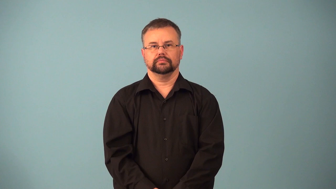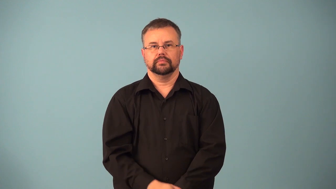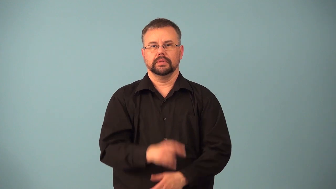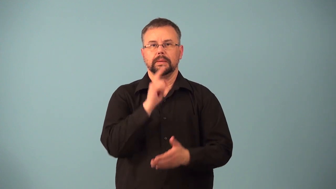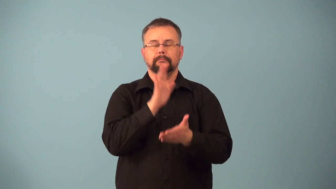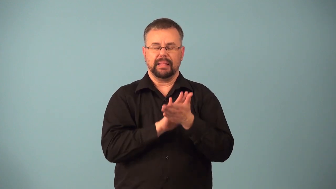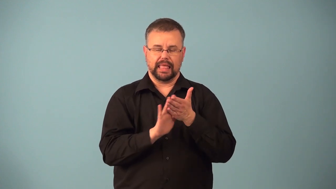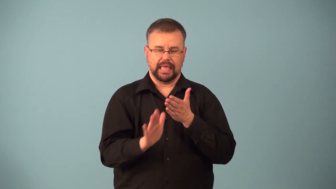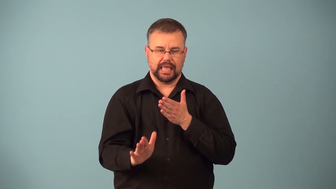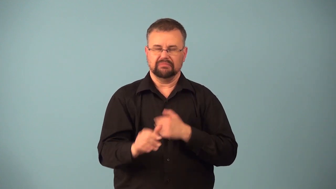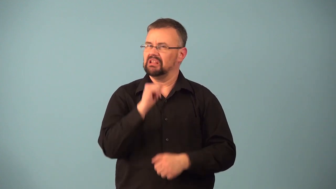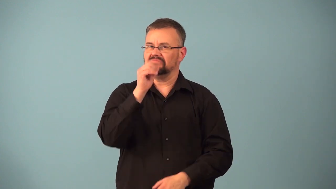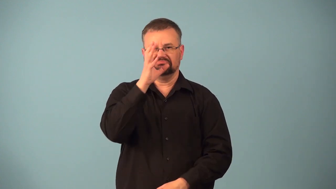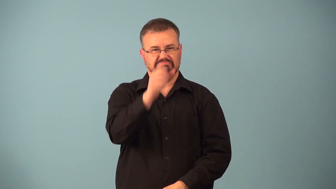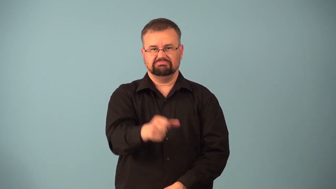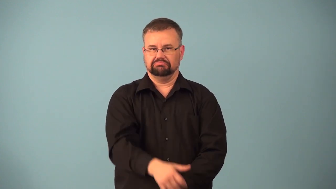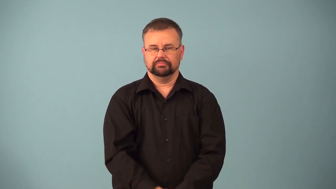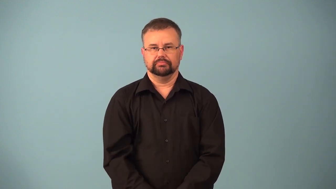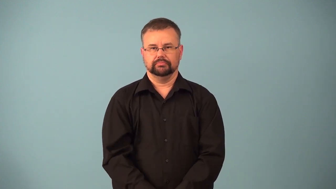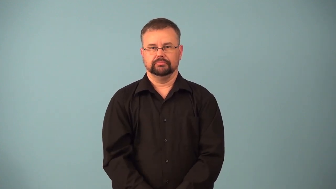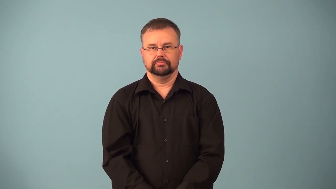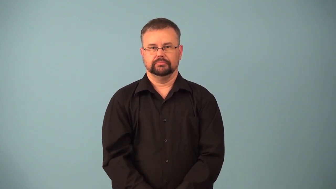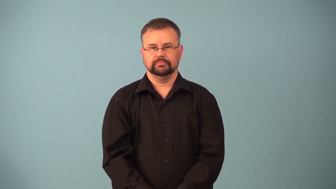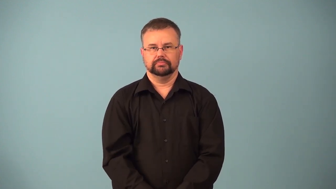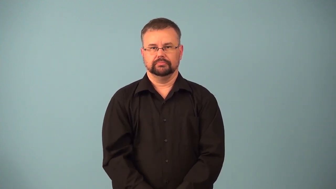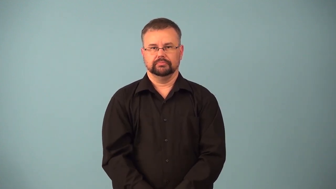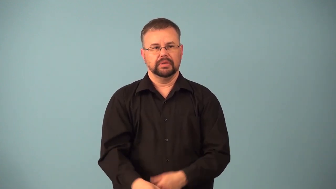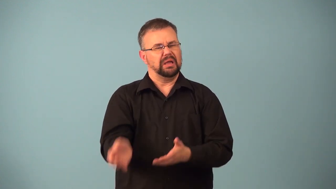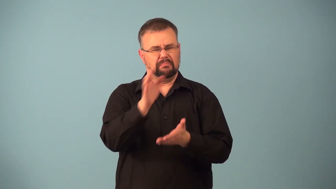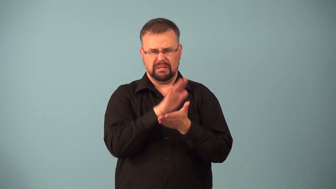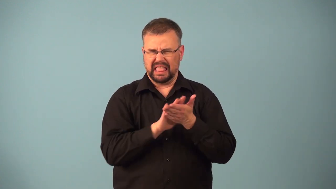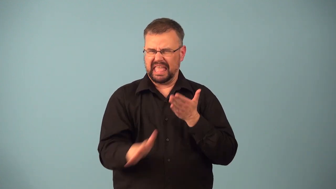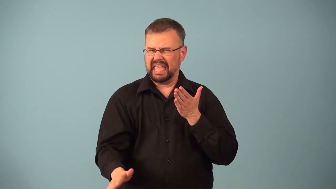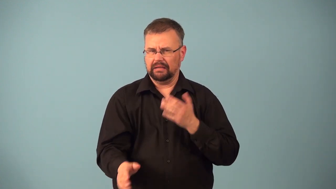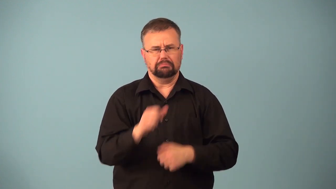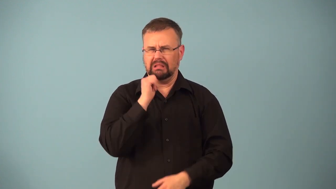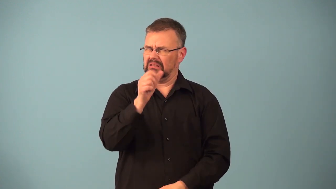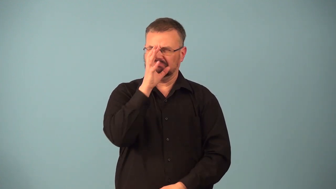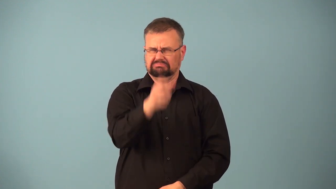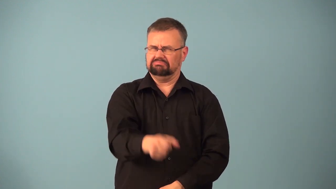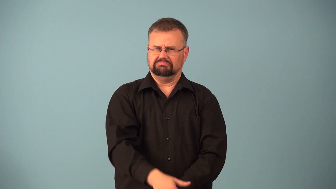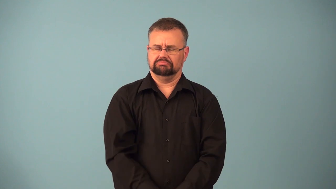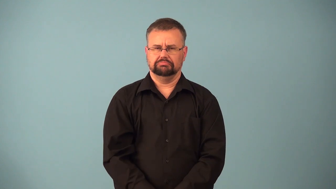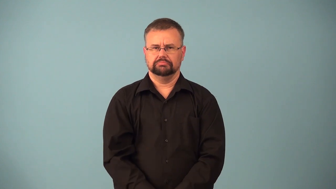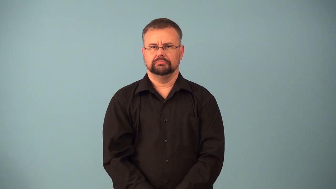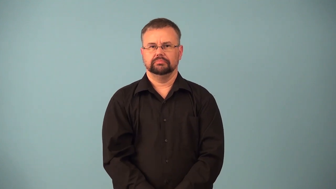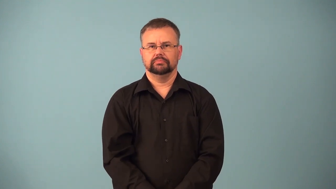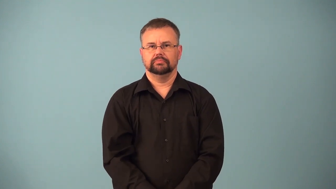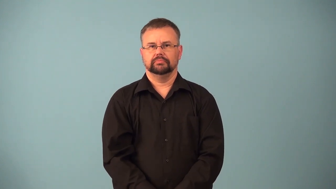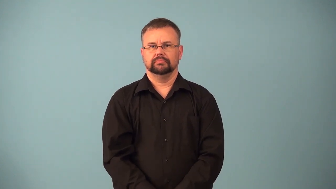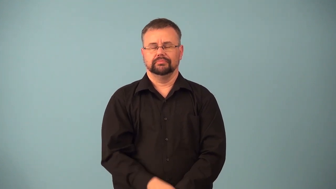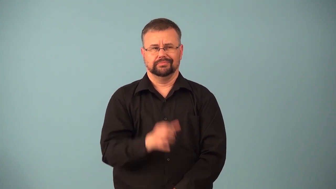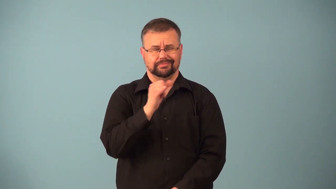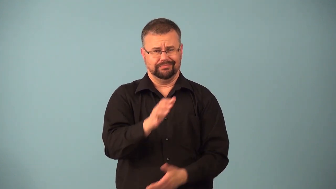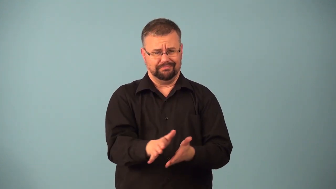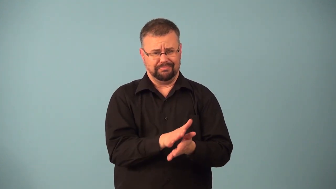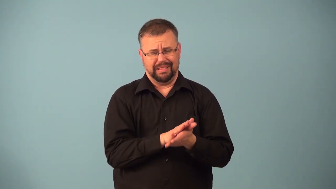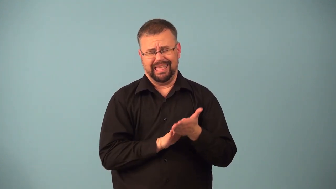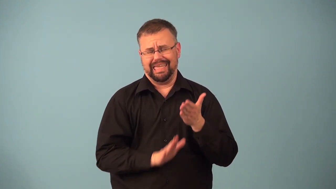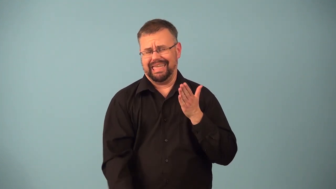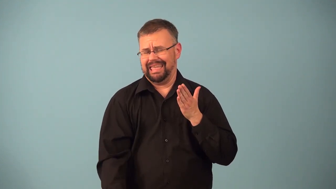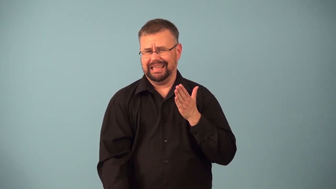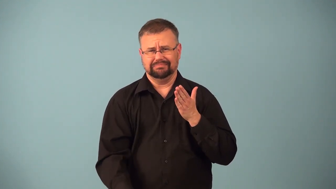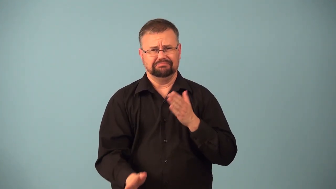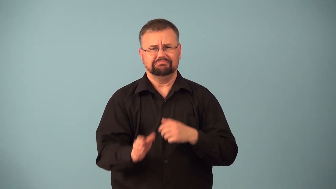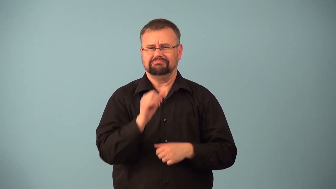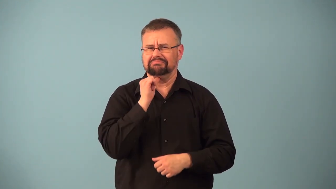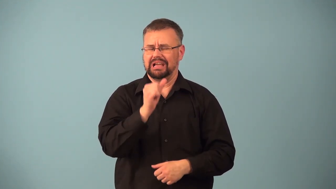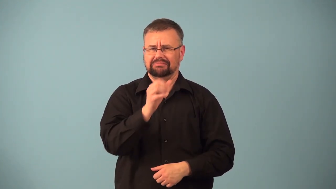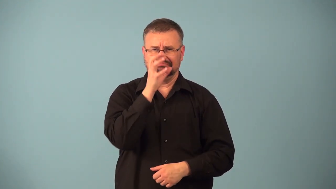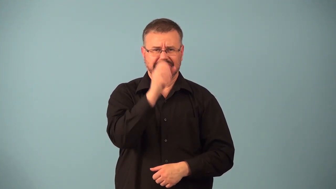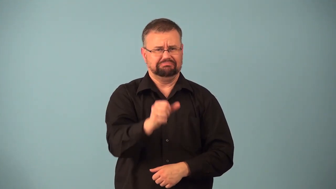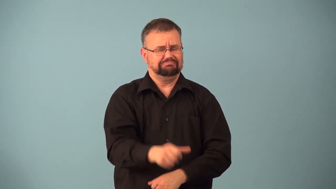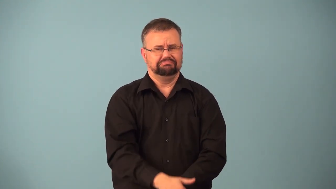homely,homelier,homeliest